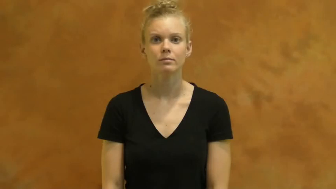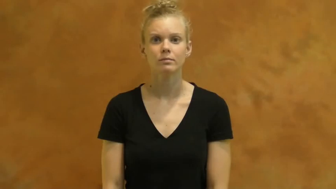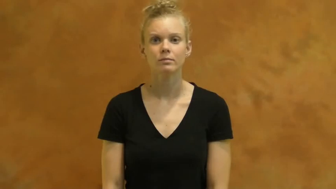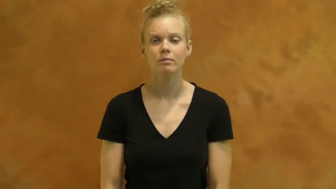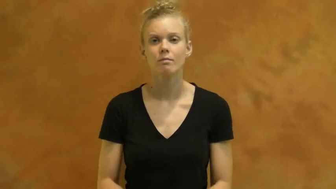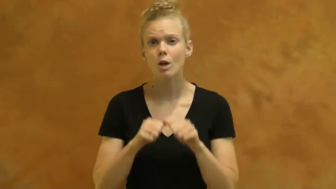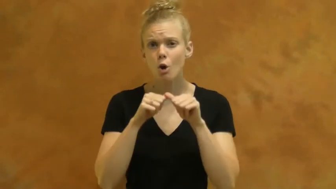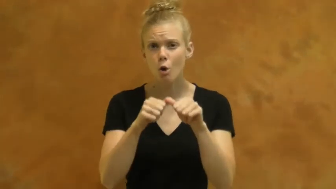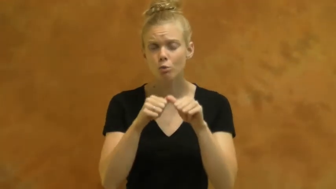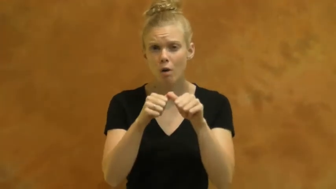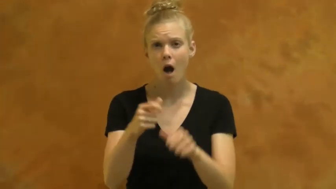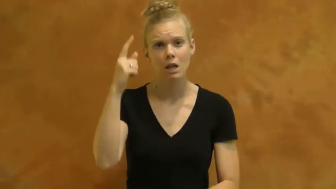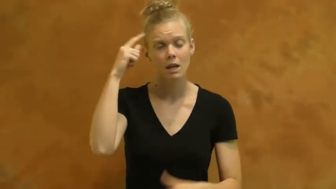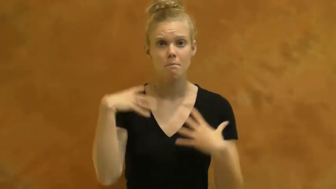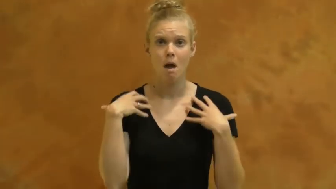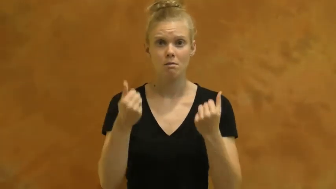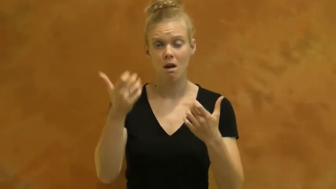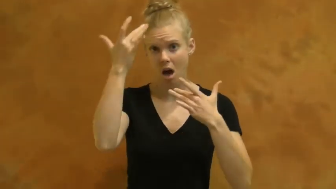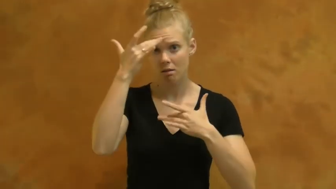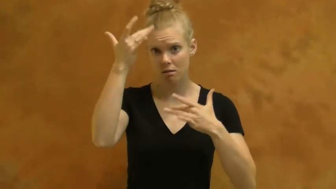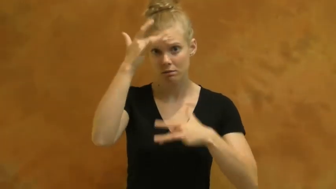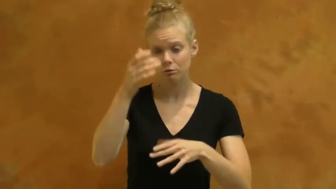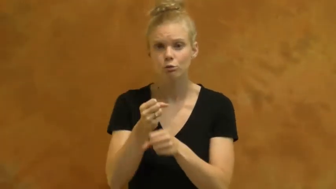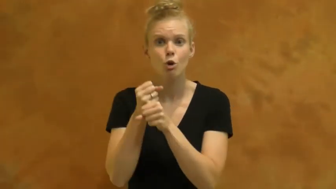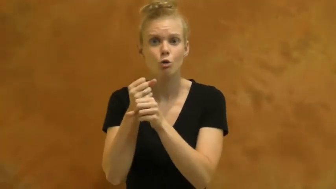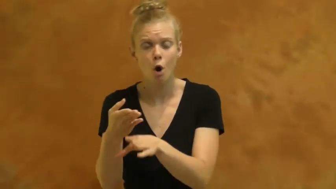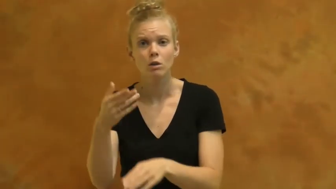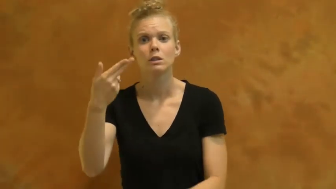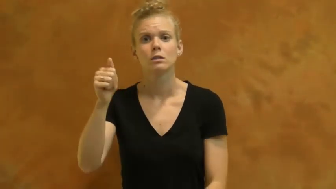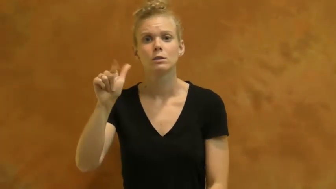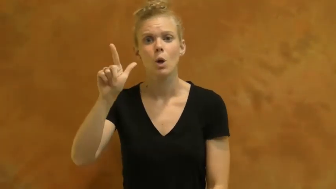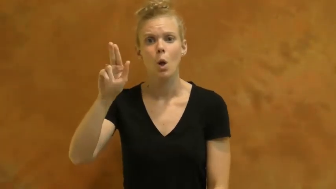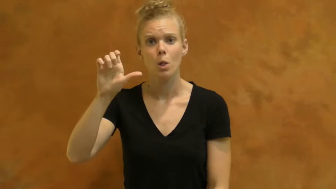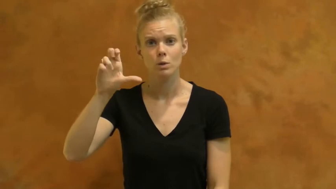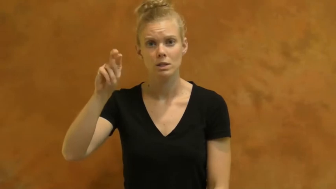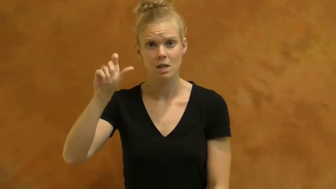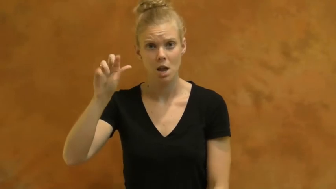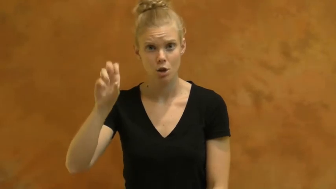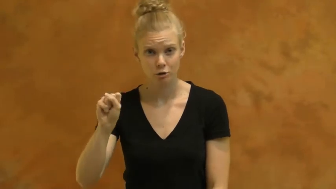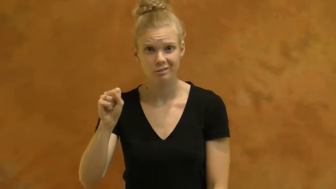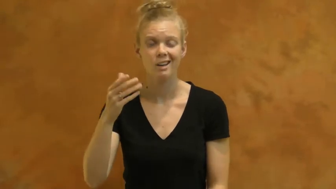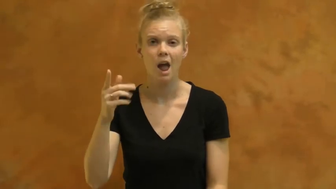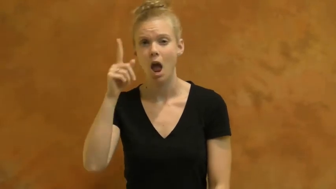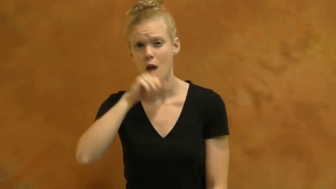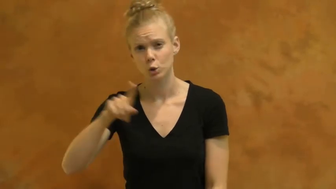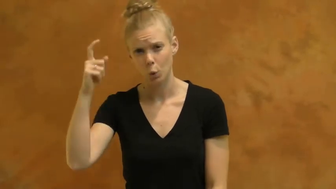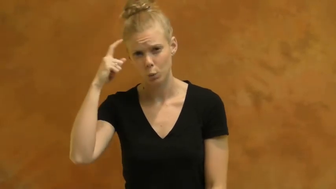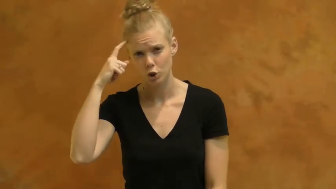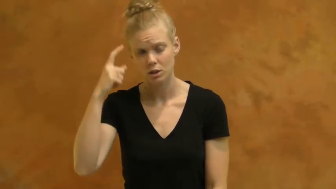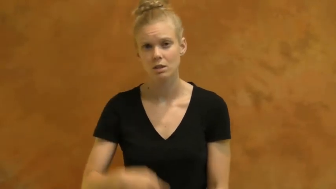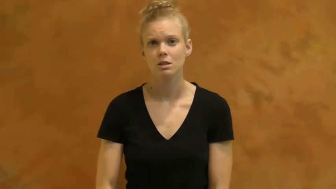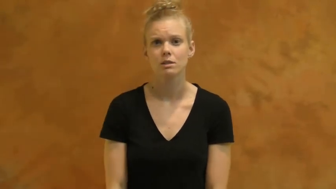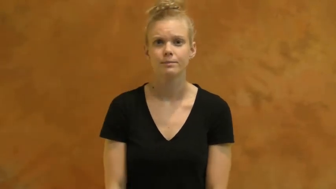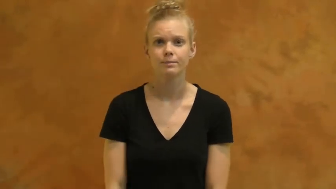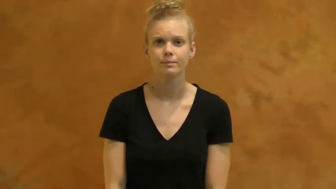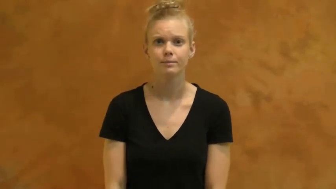schizophrenia